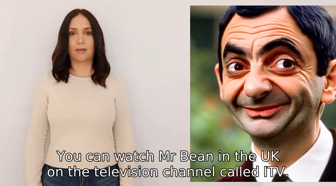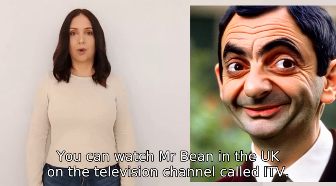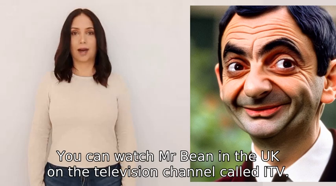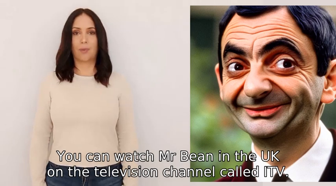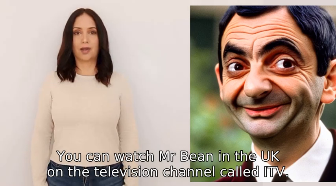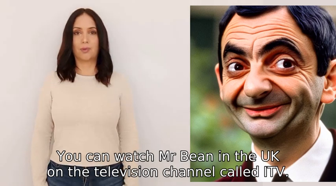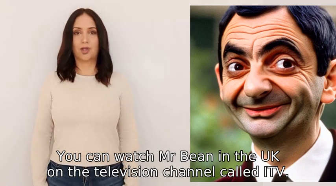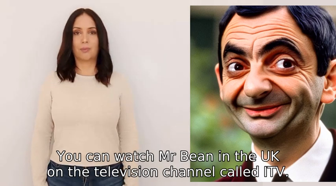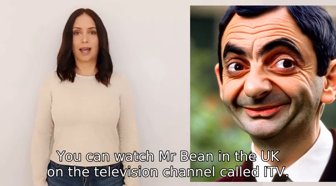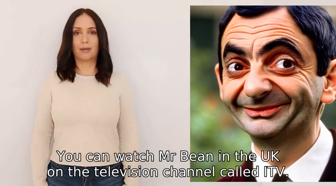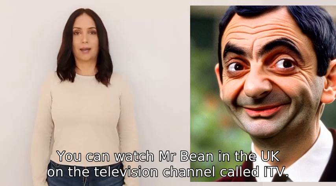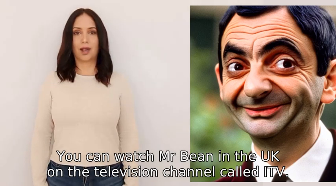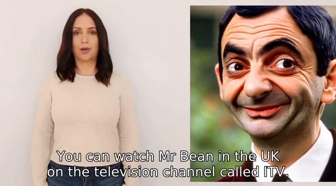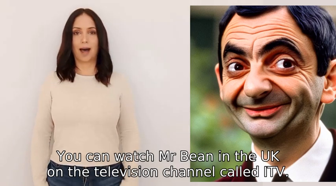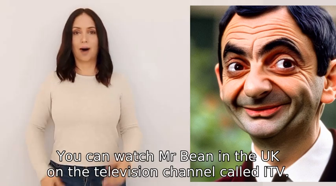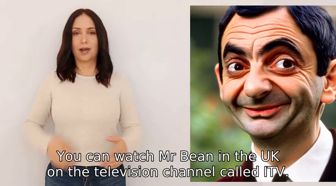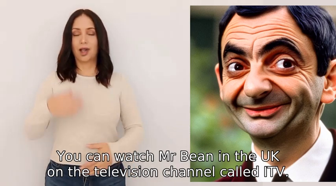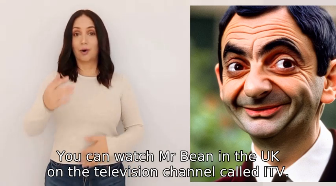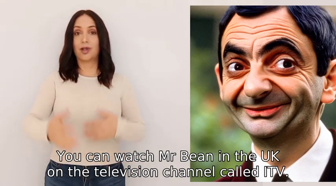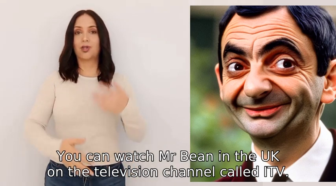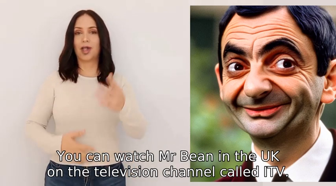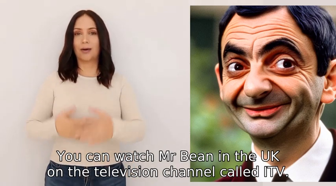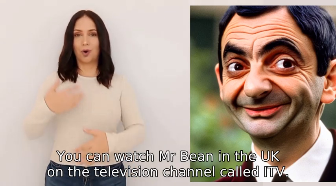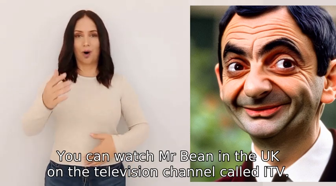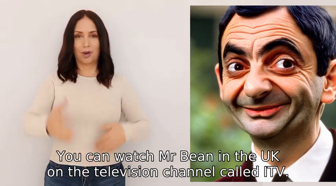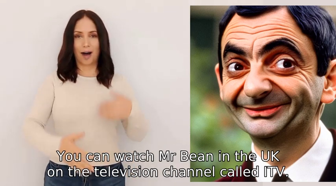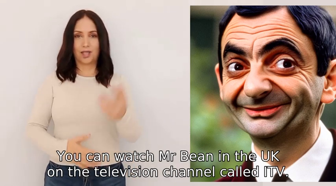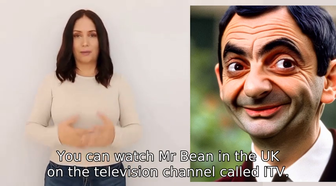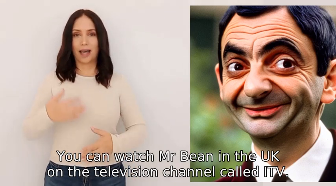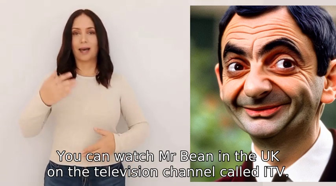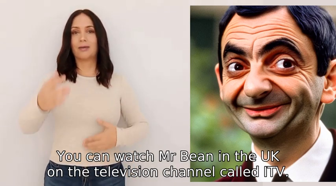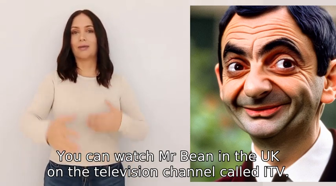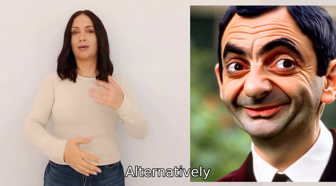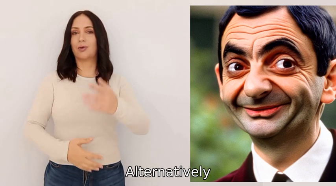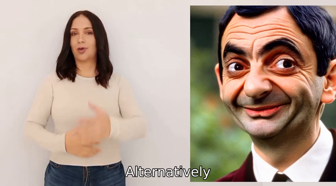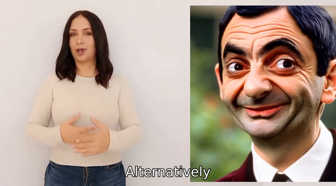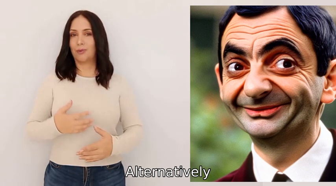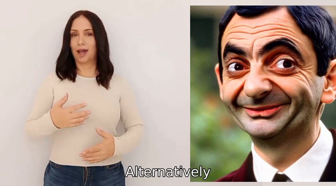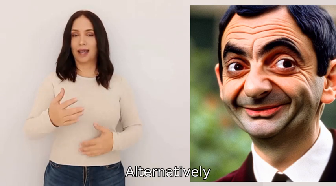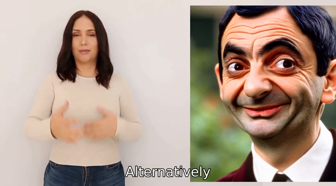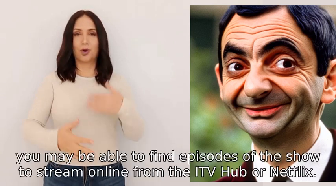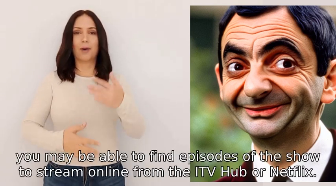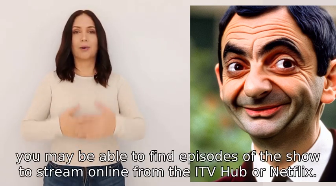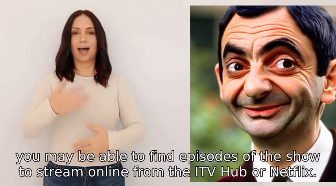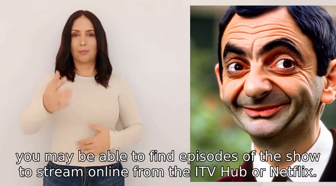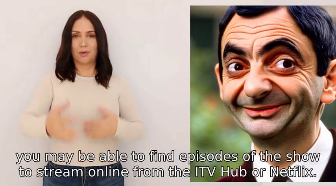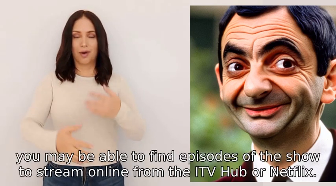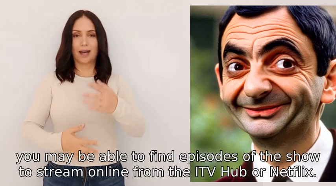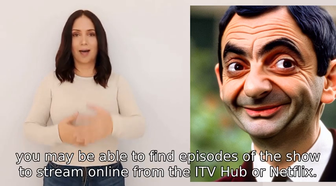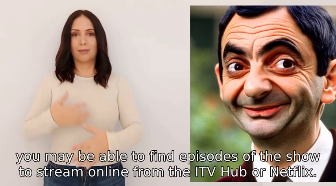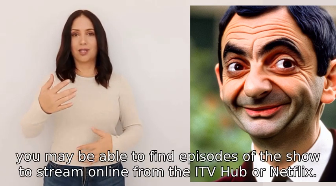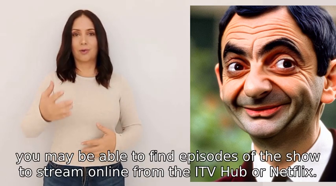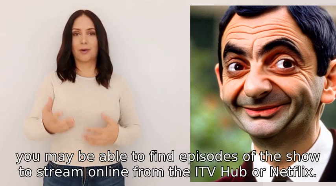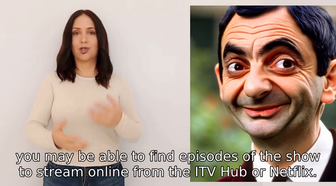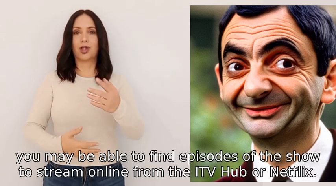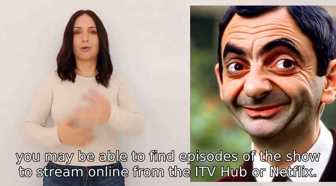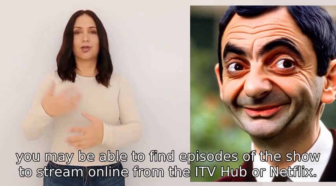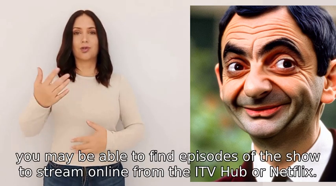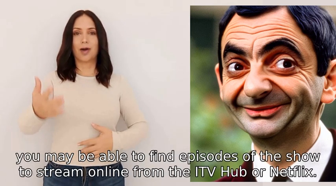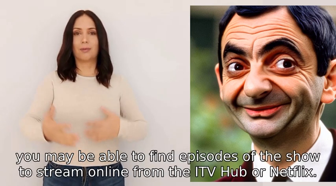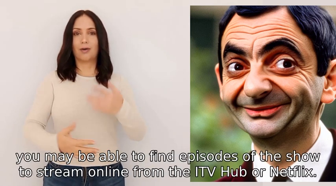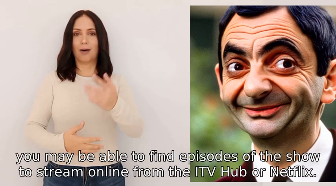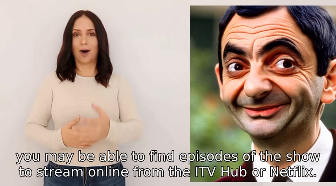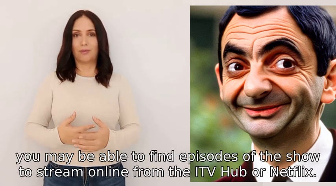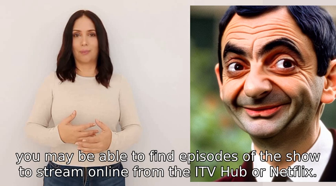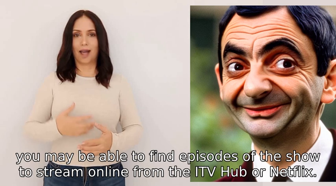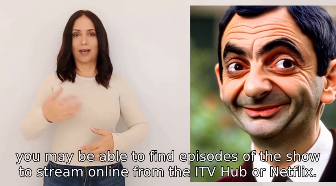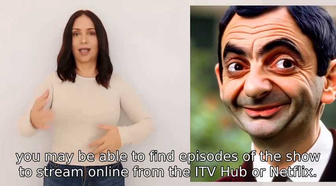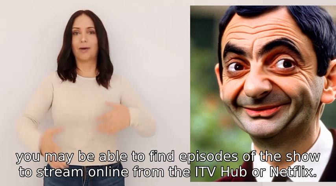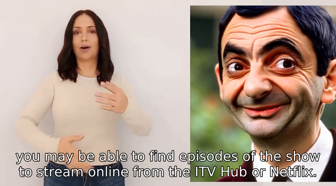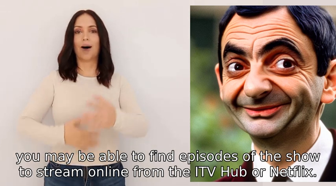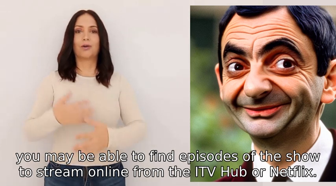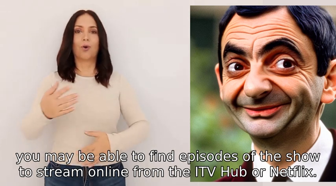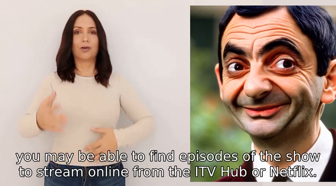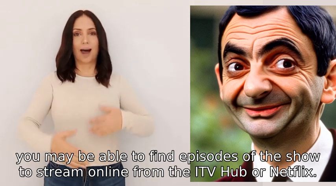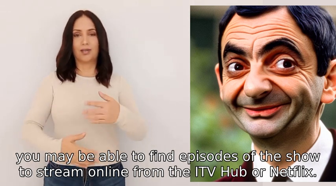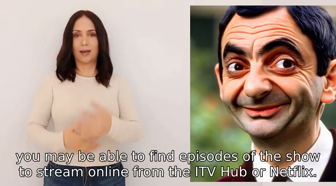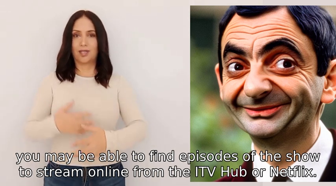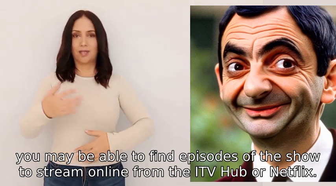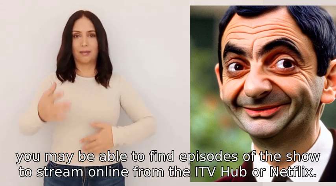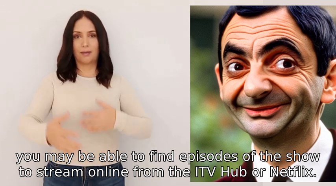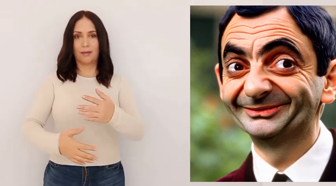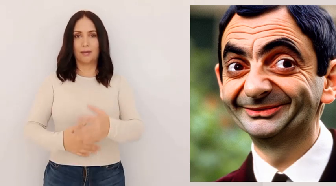Where could i watch mr bean in uk?